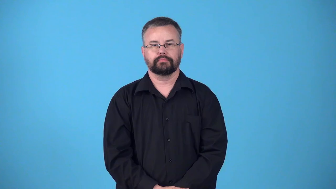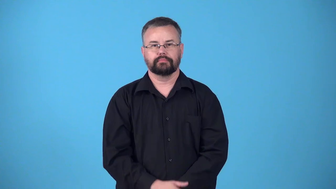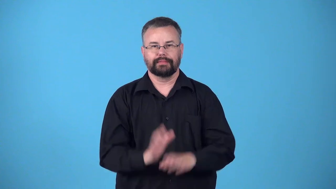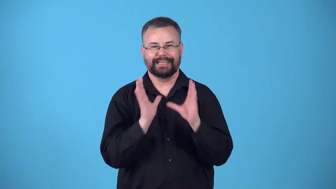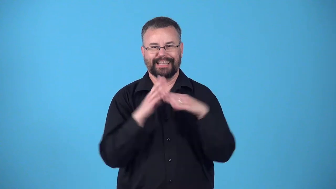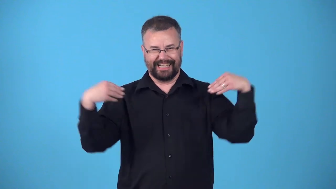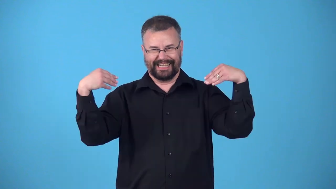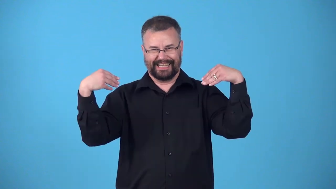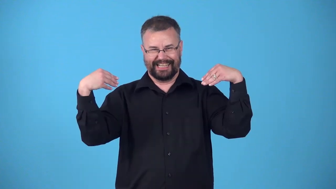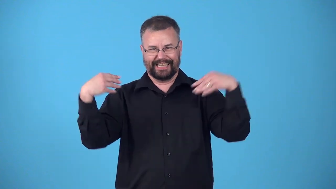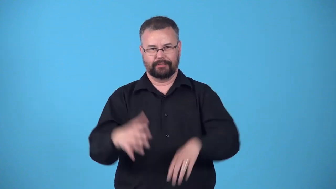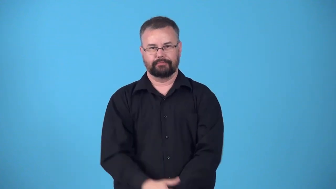grin like a cheshire cat